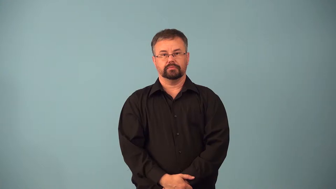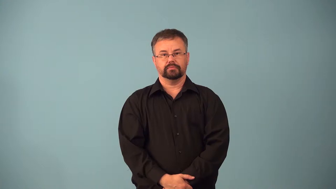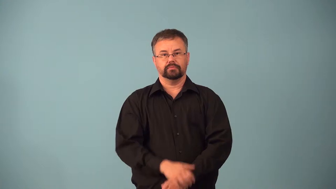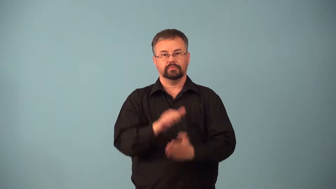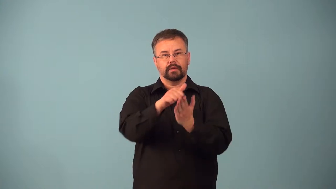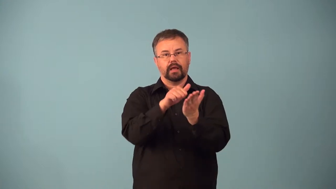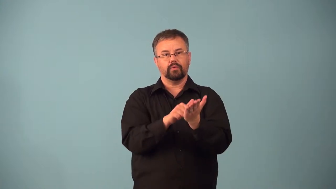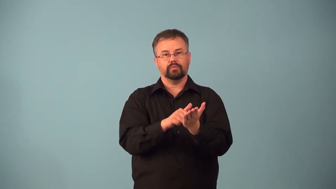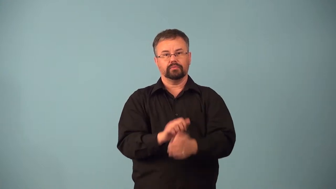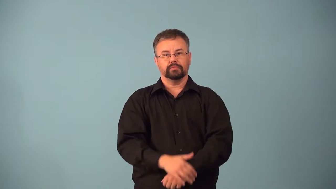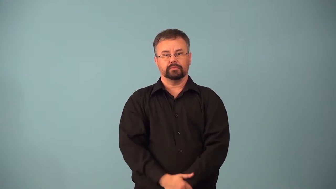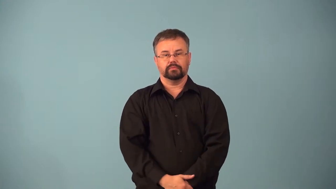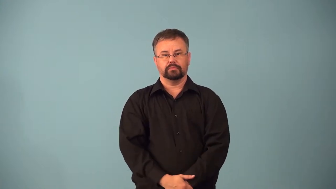account-personal